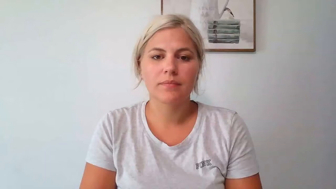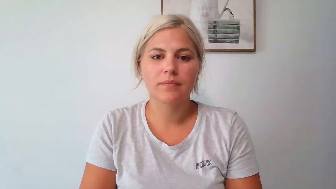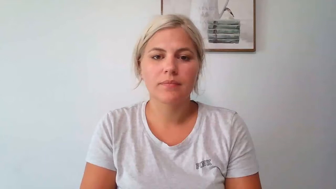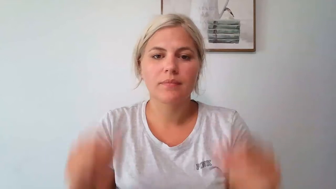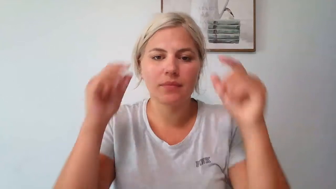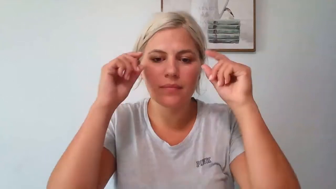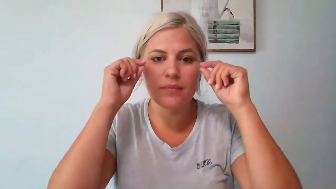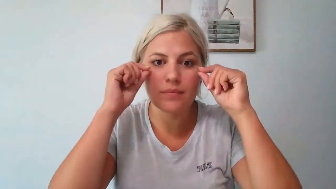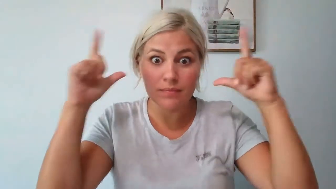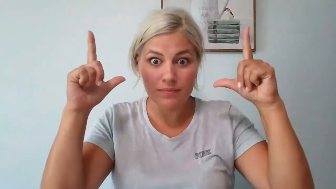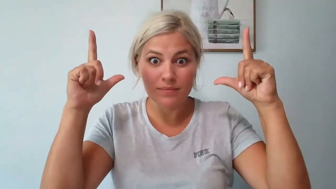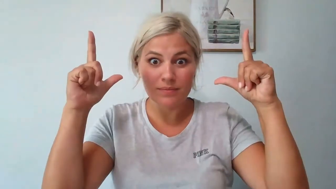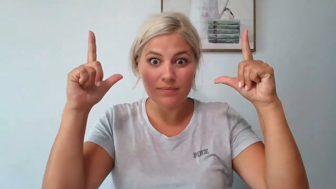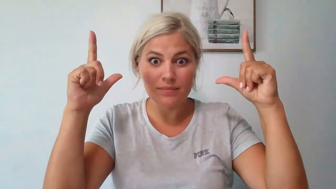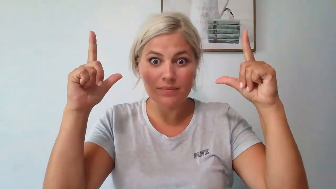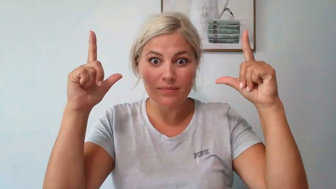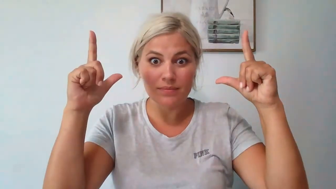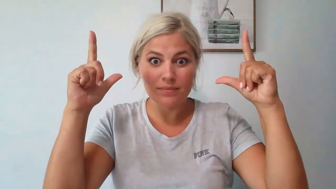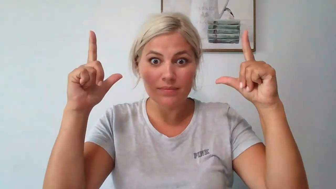SURPRISED